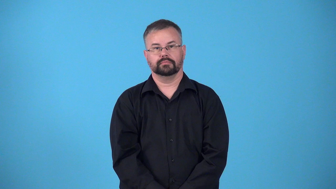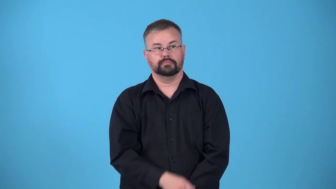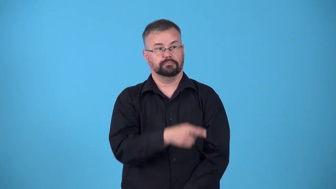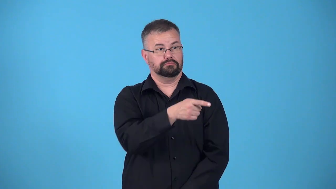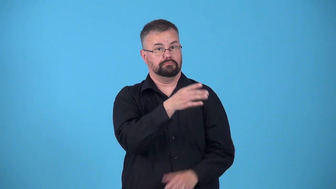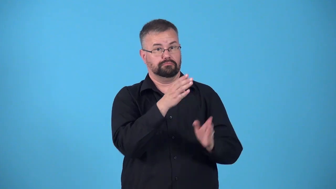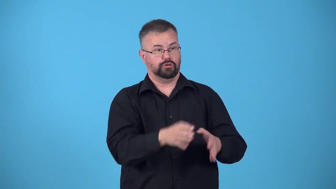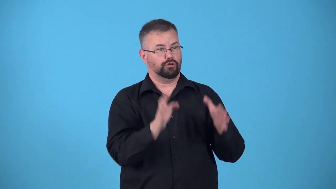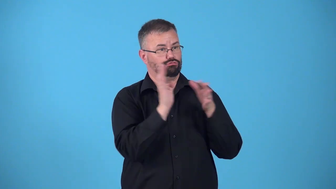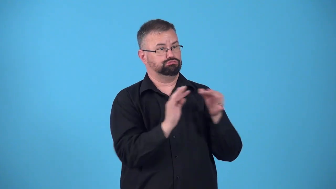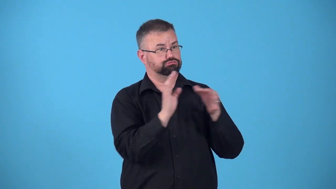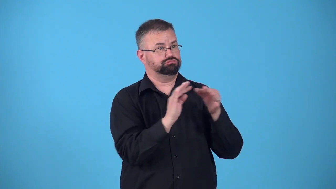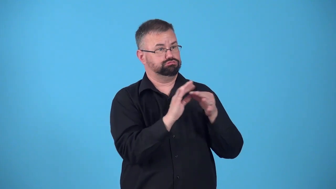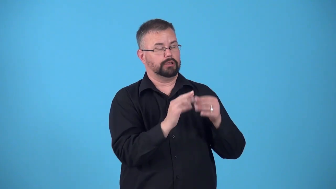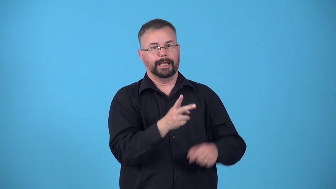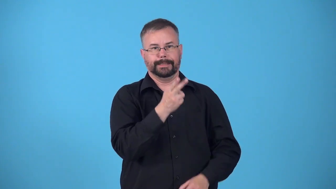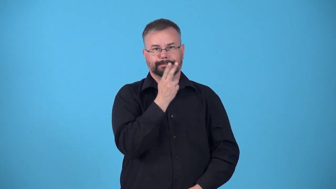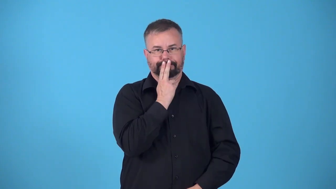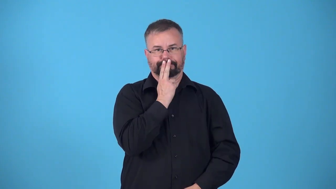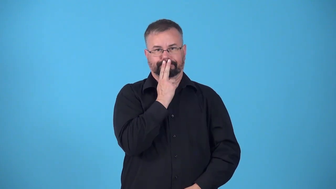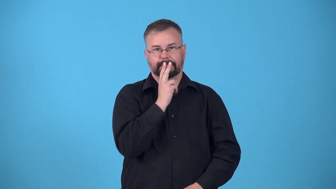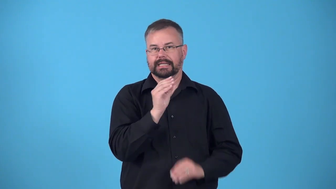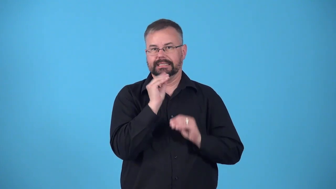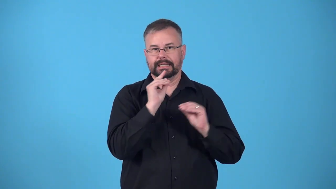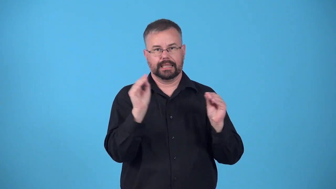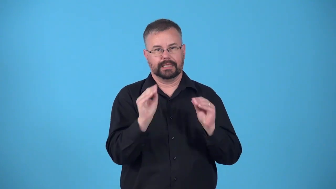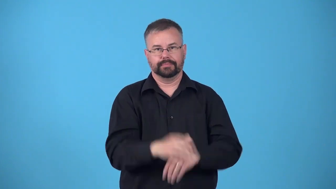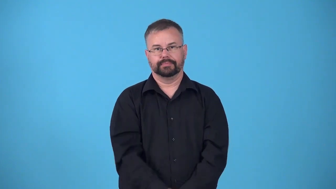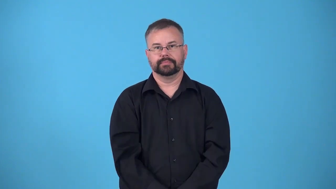unrepeatable